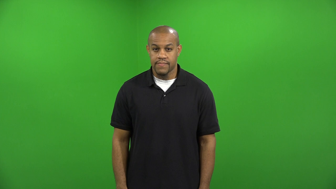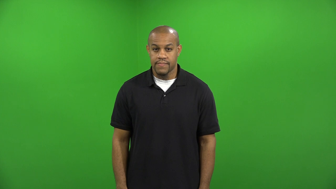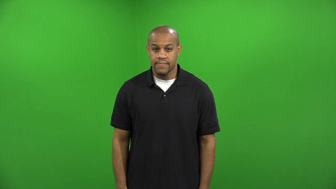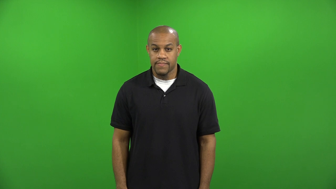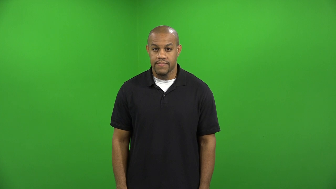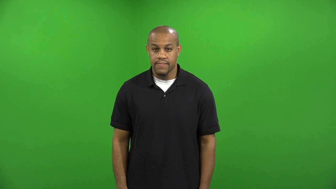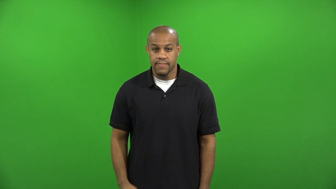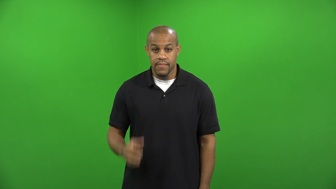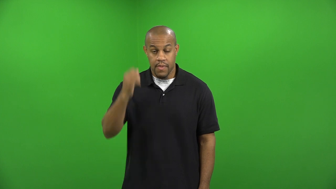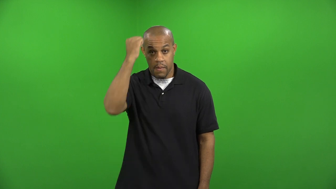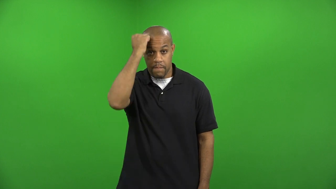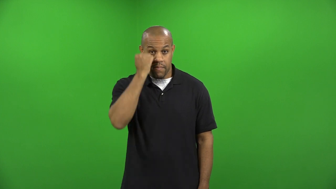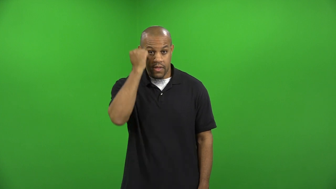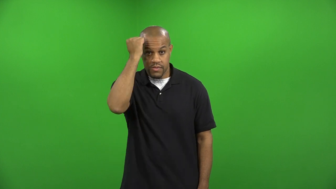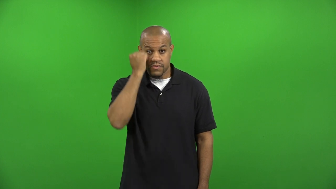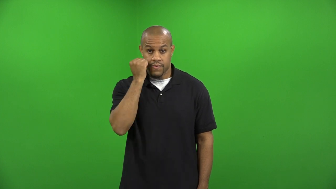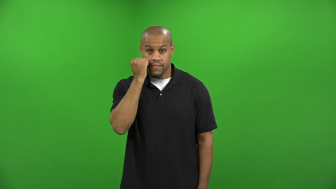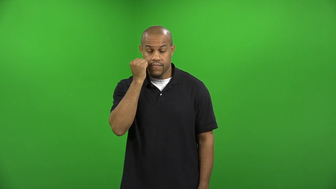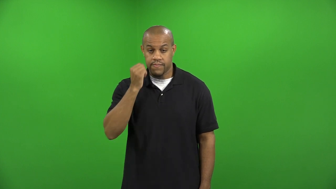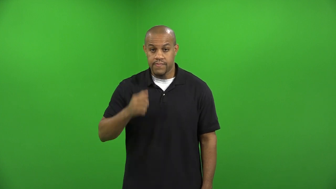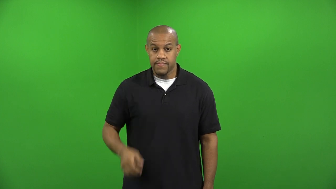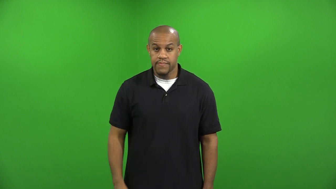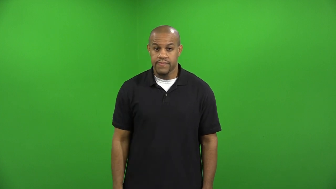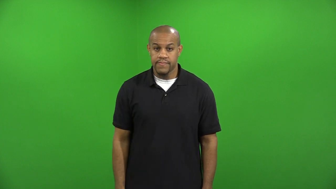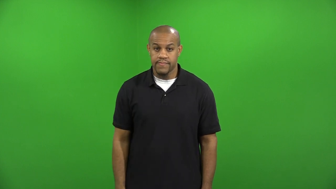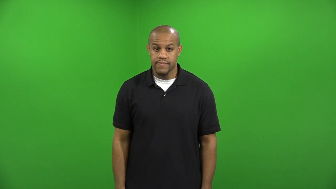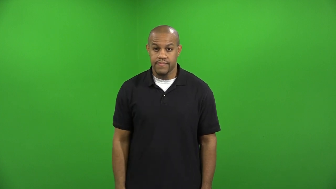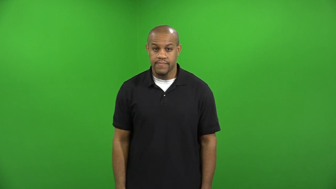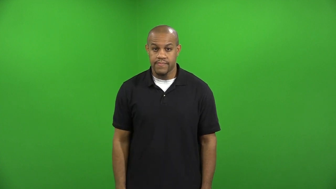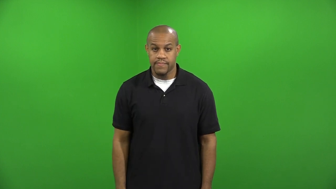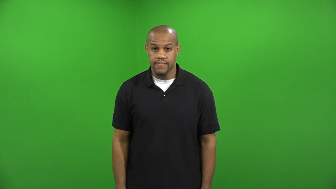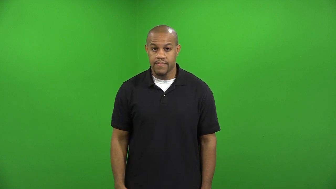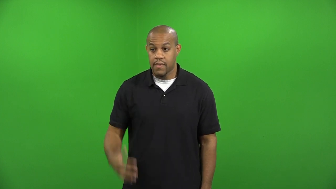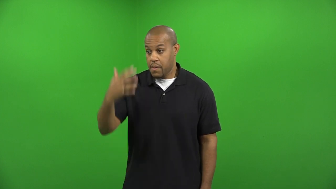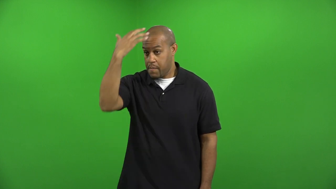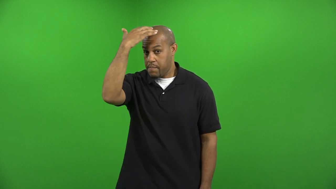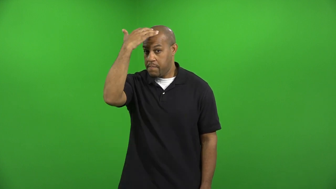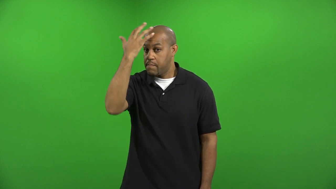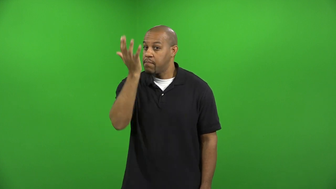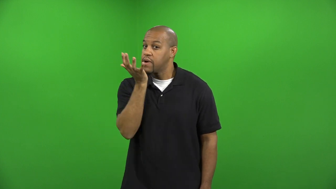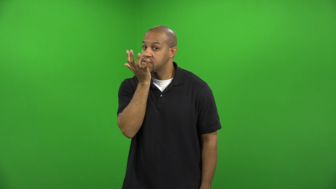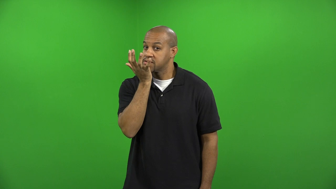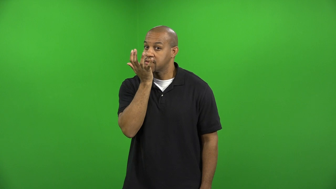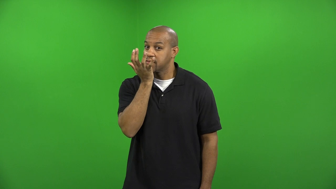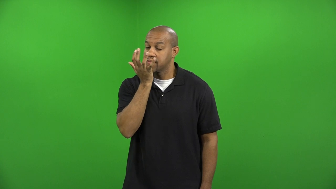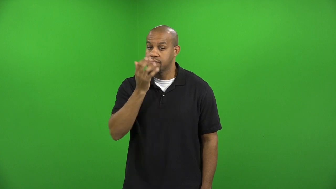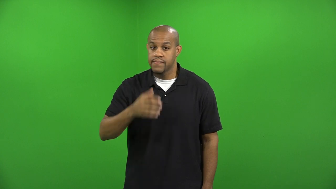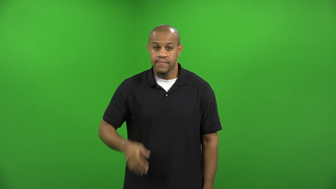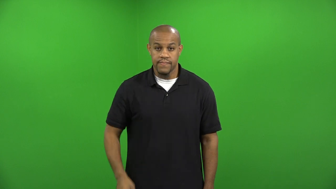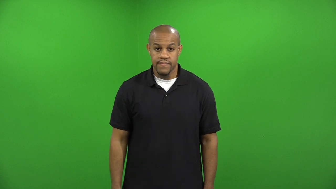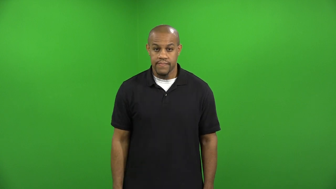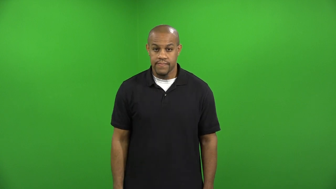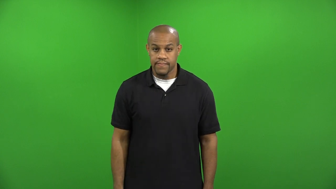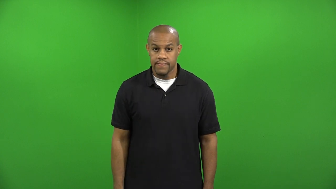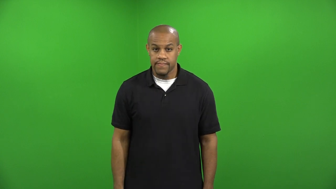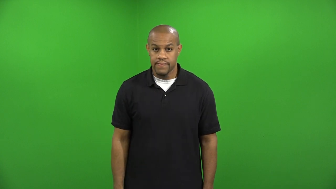Mask